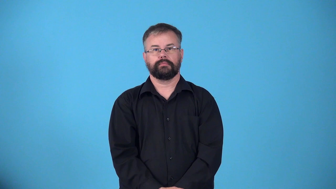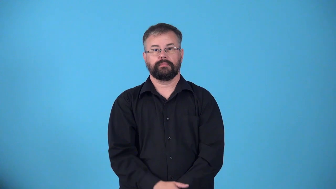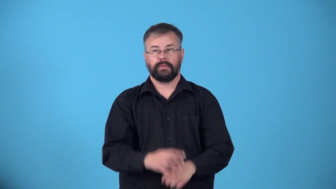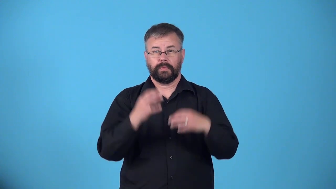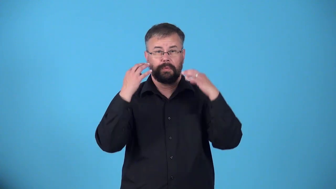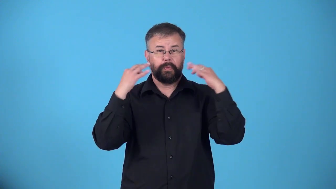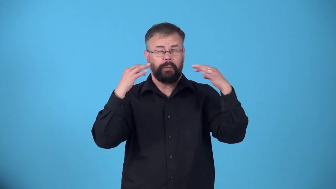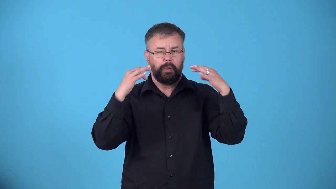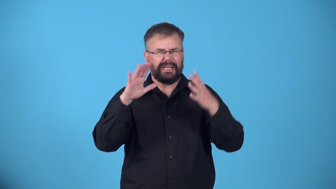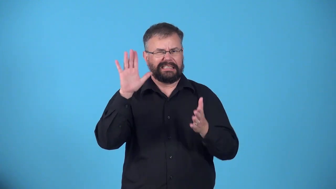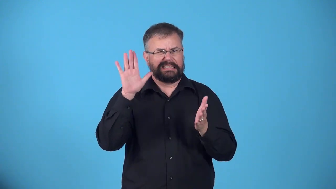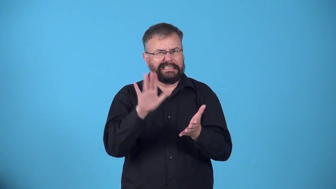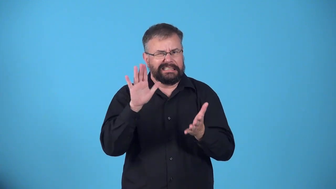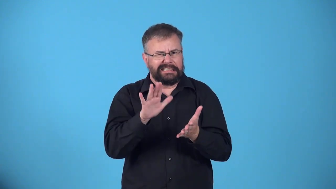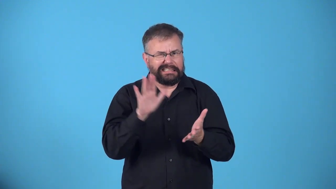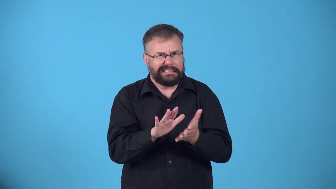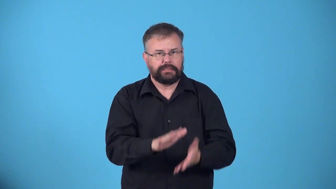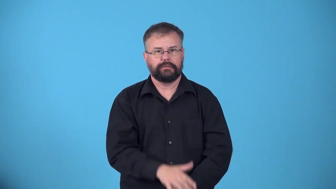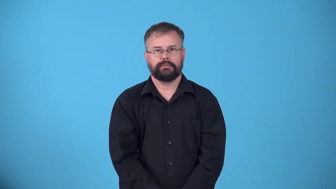lower the sound